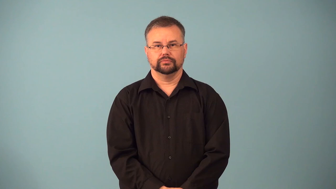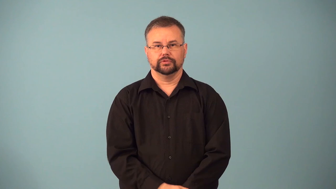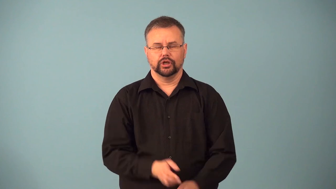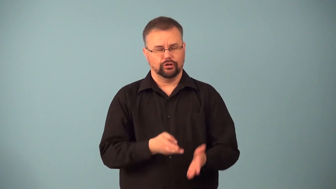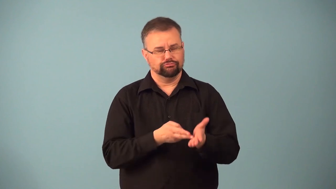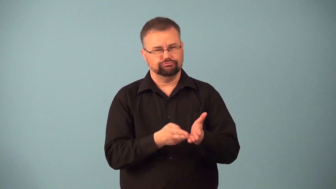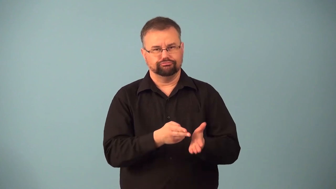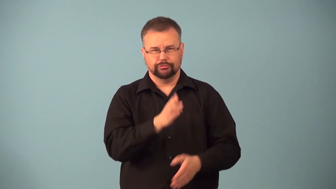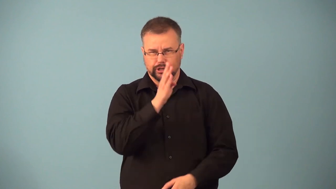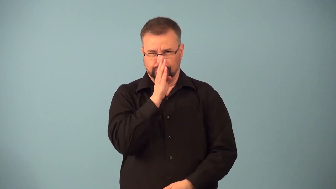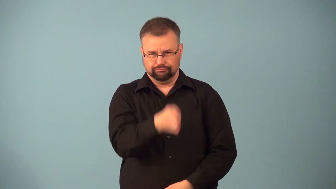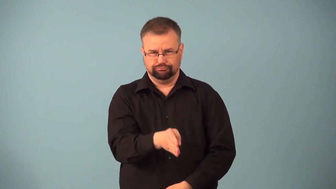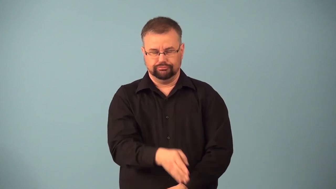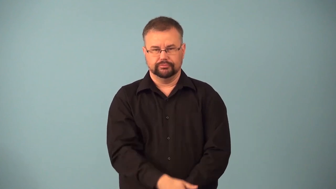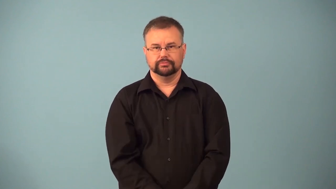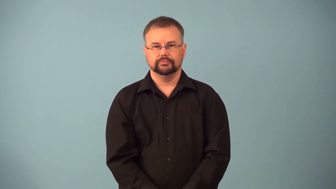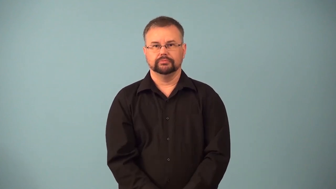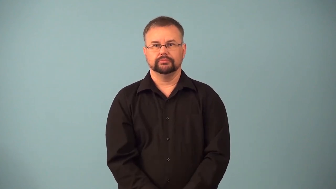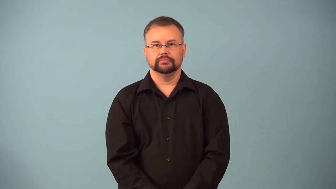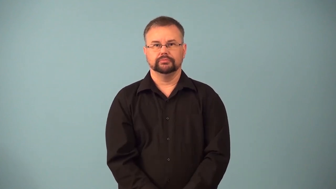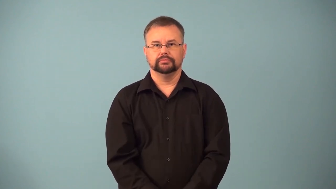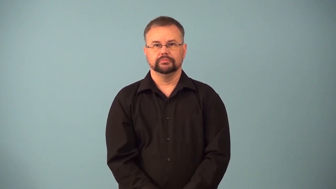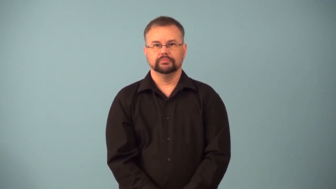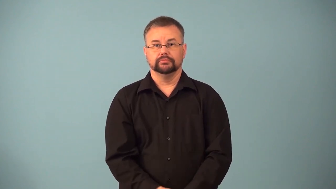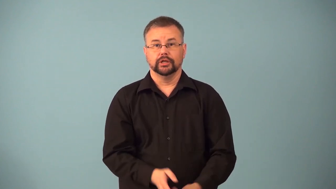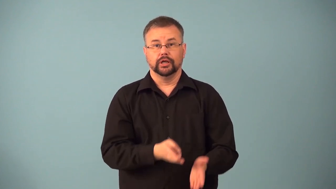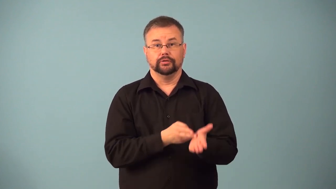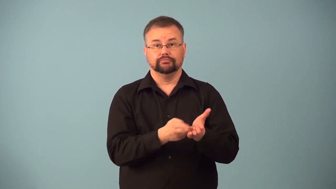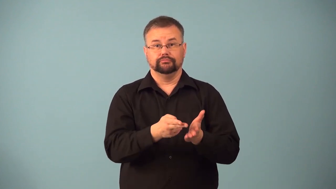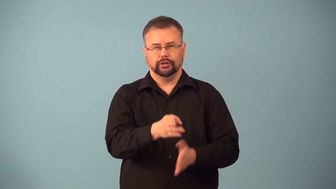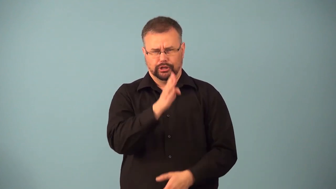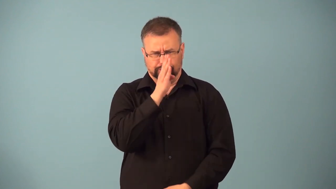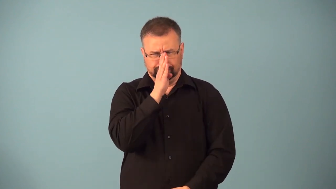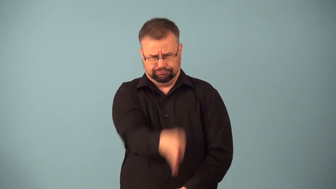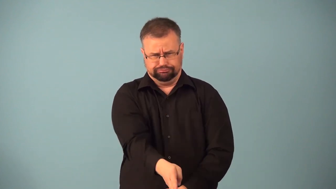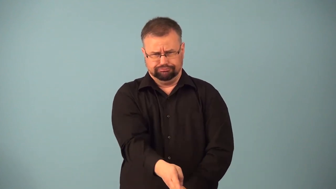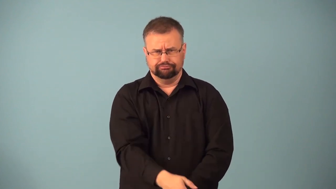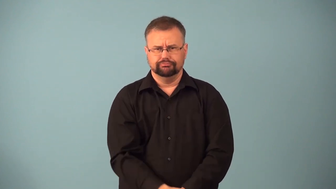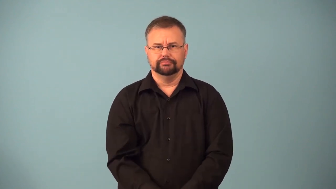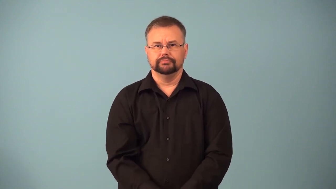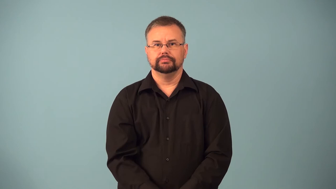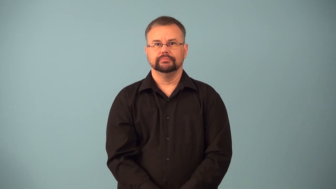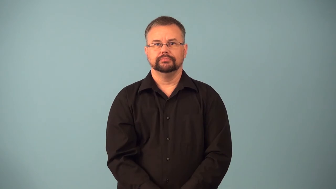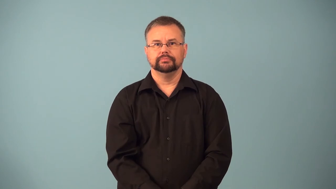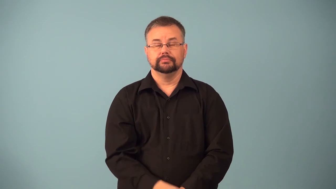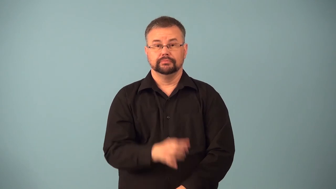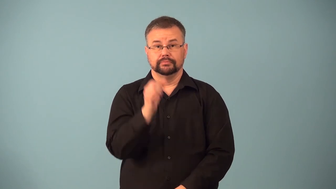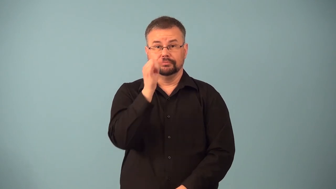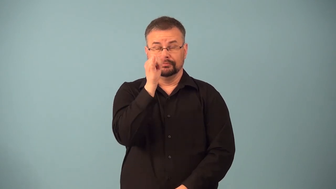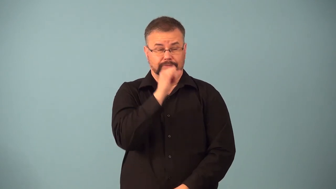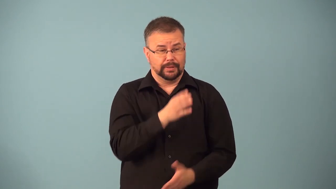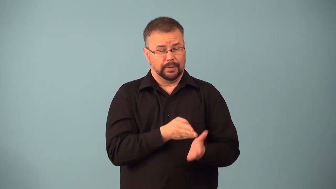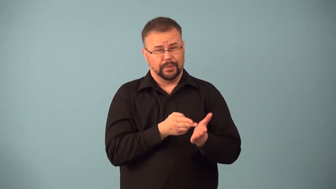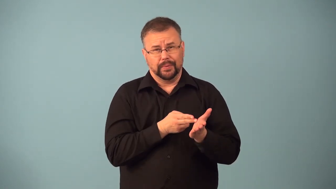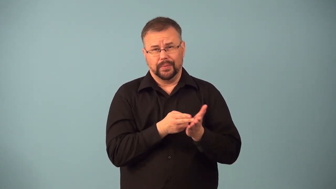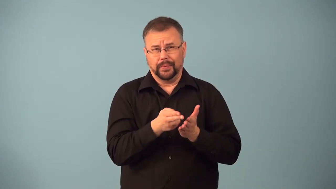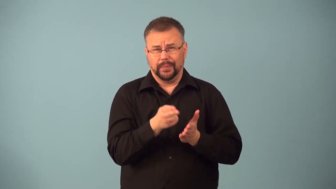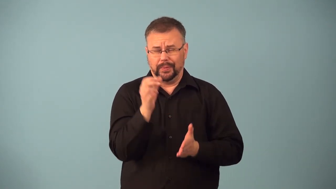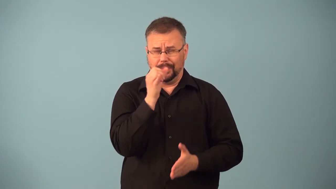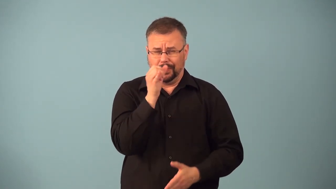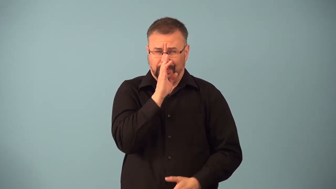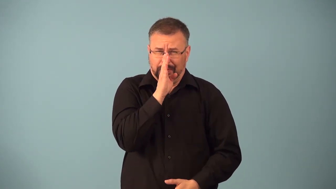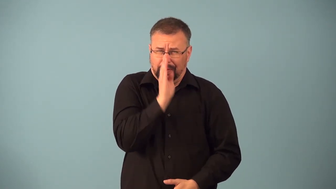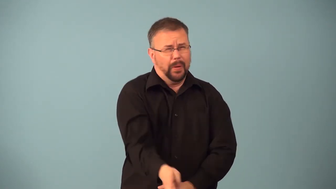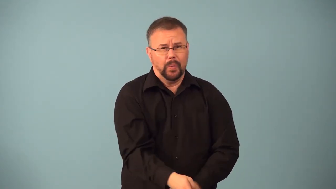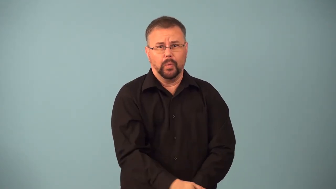frank,franker,frankest